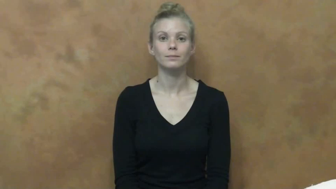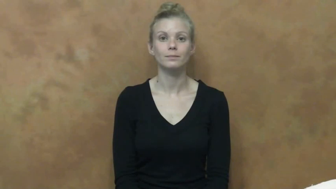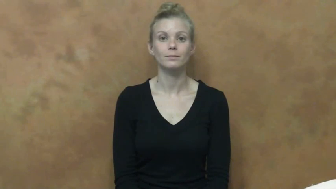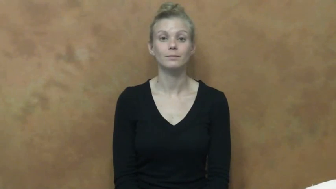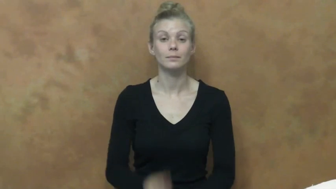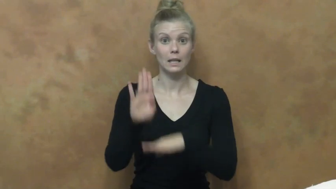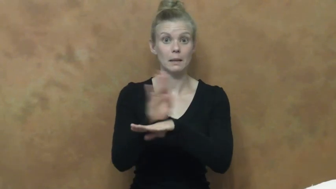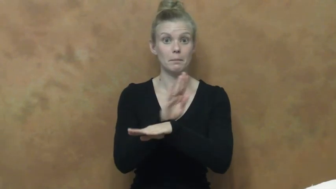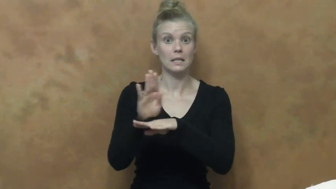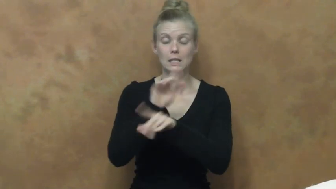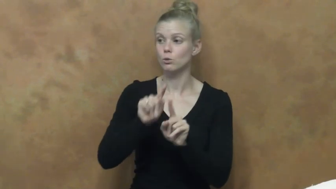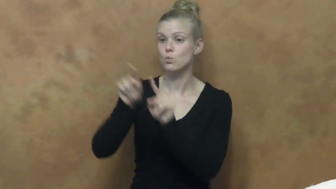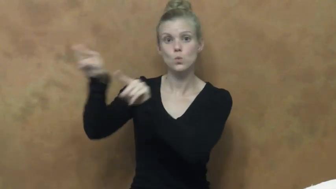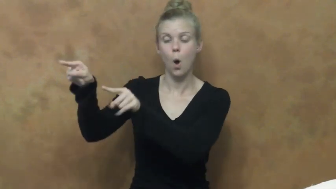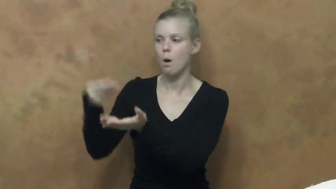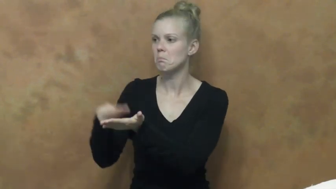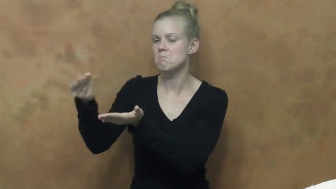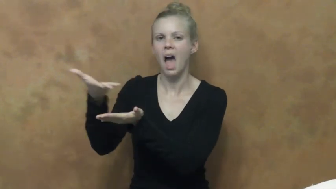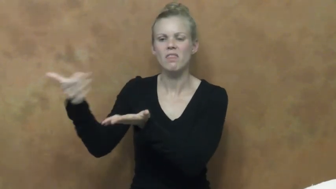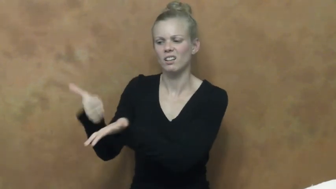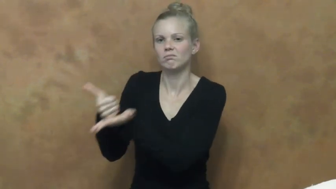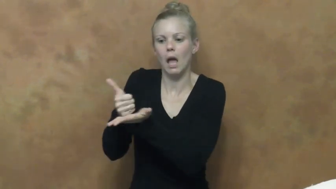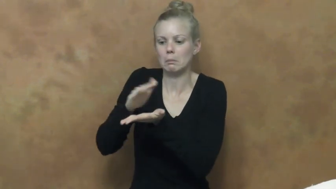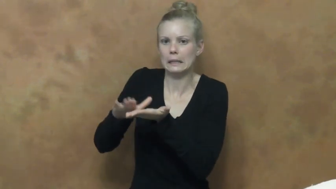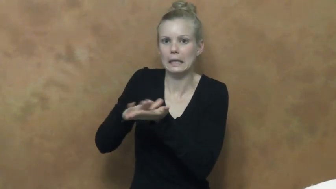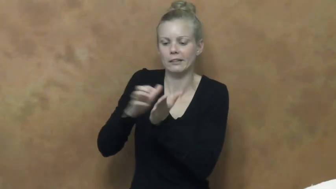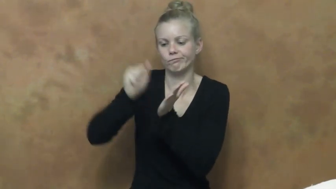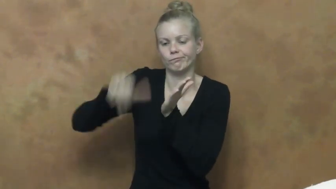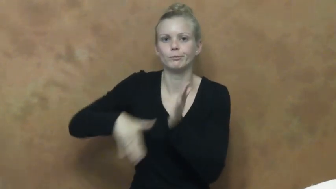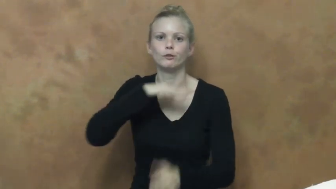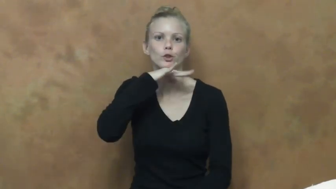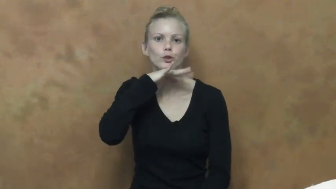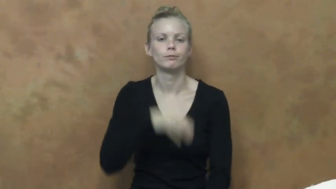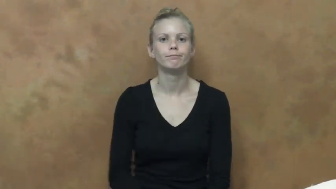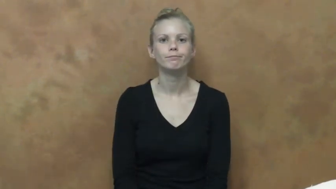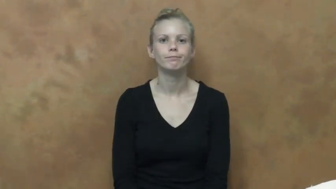cleaning shop